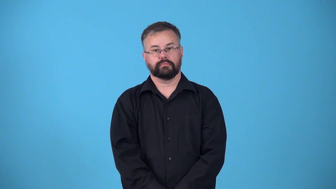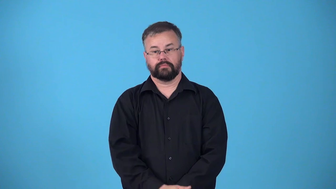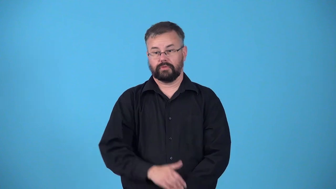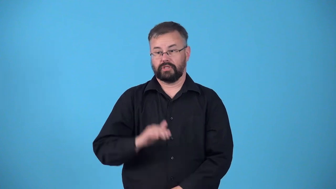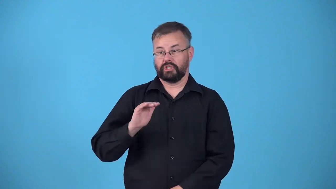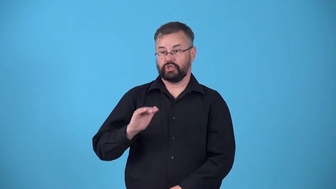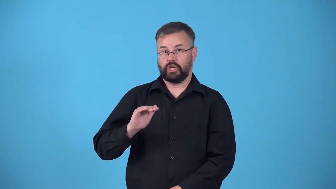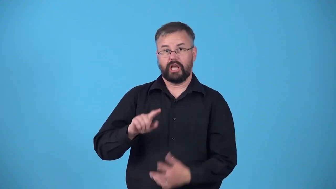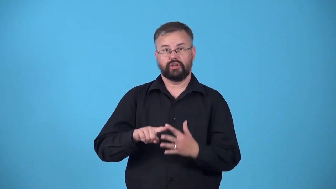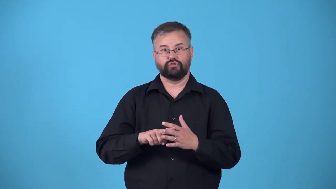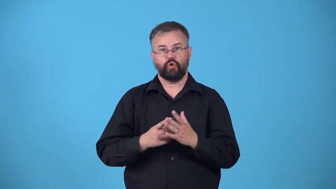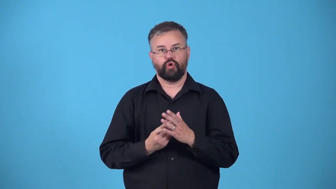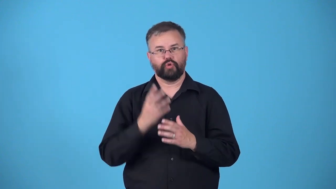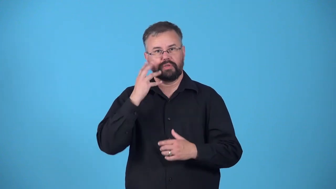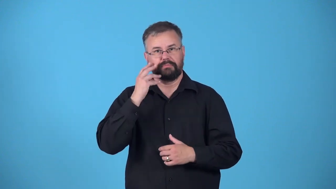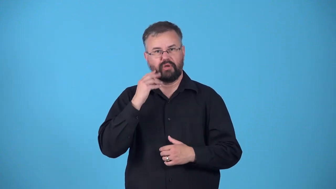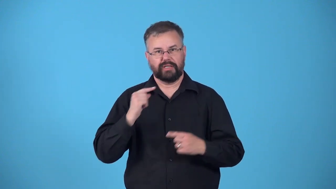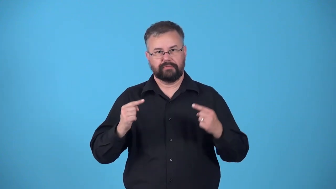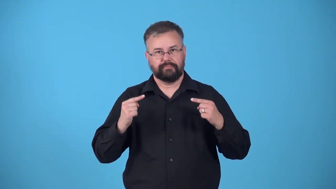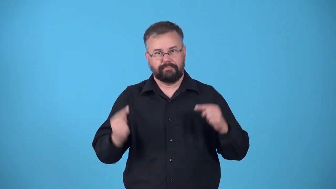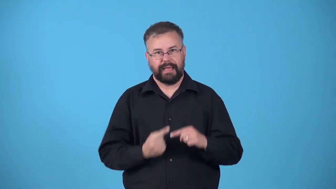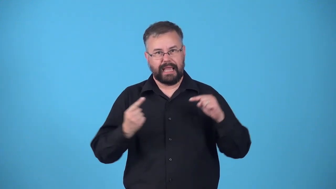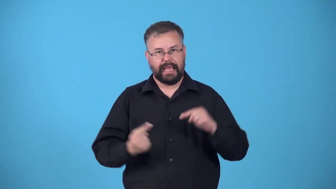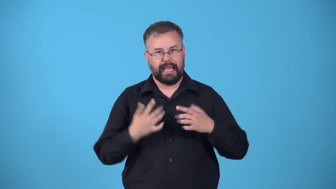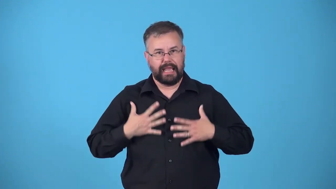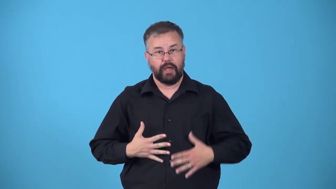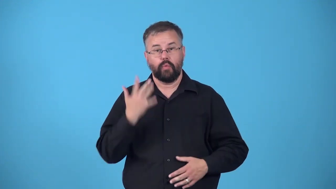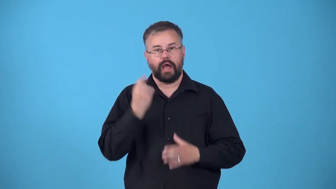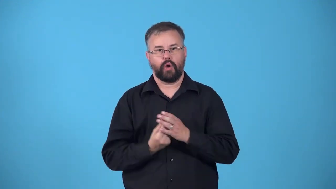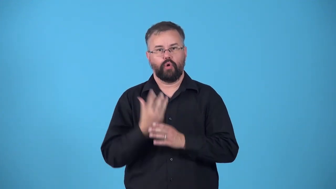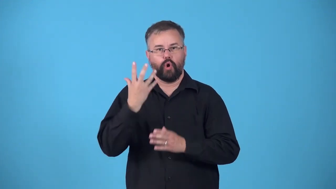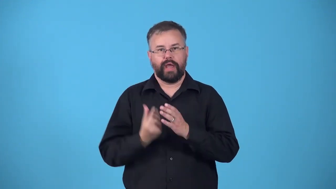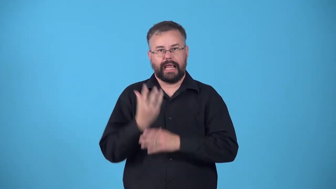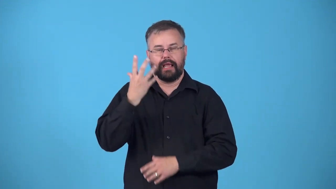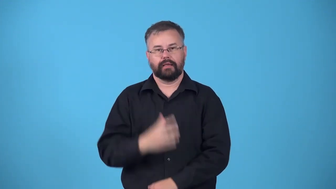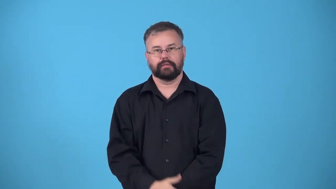growing pains